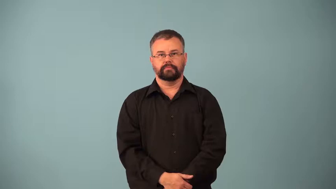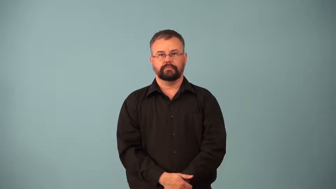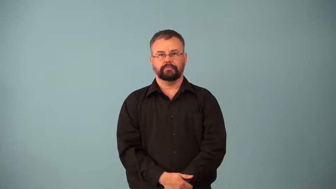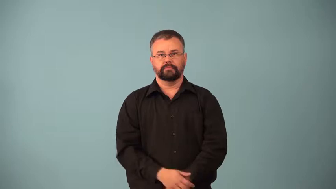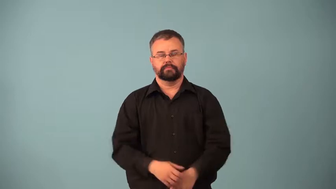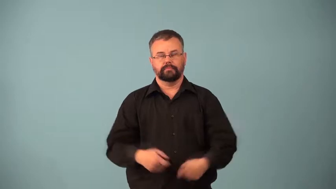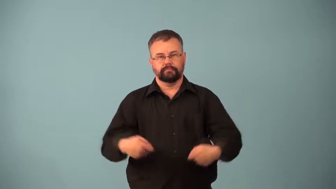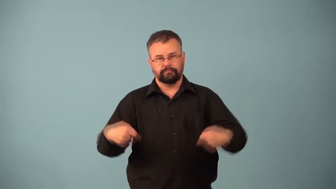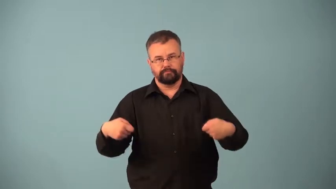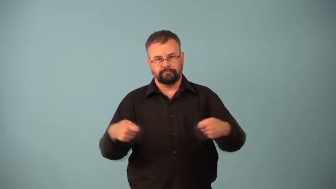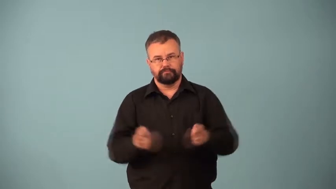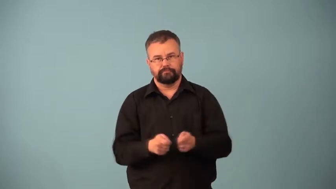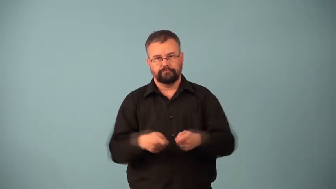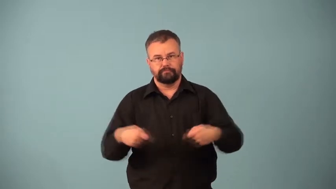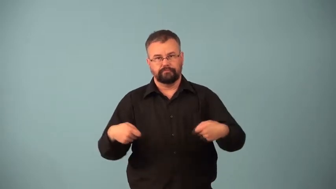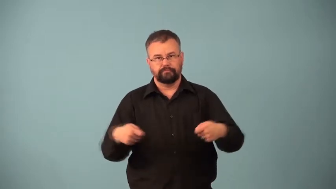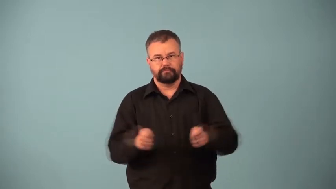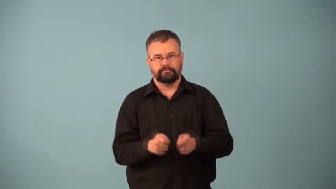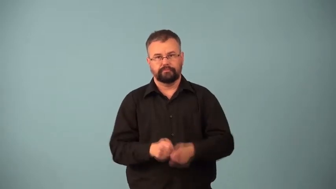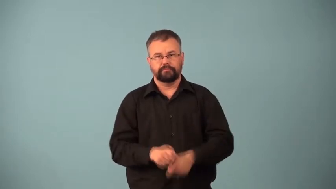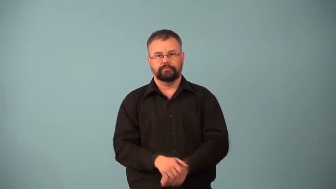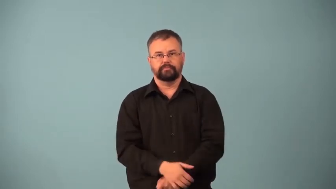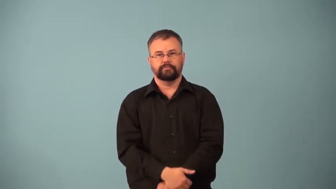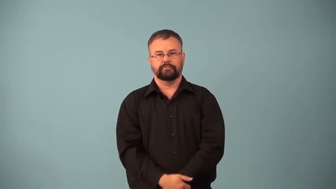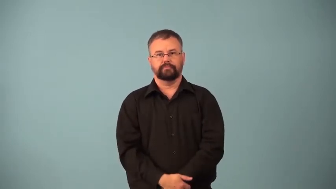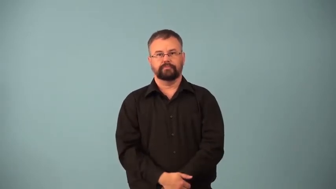bellows